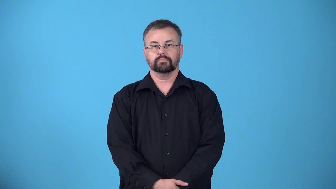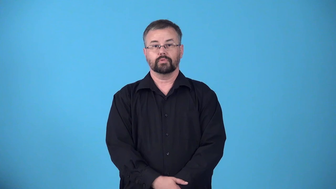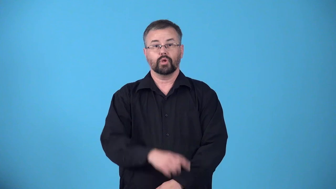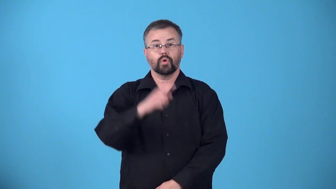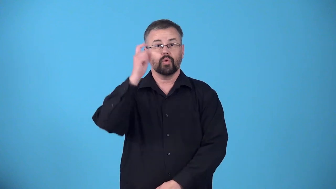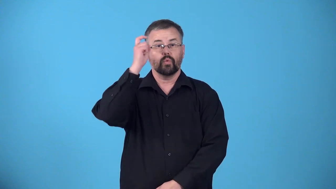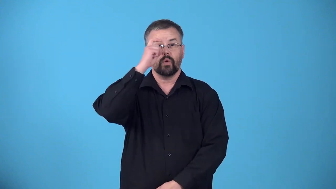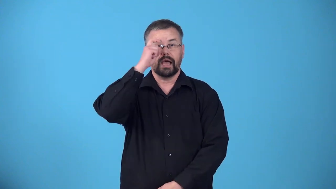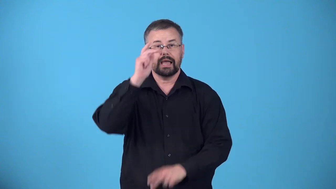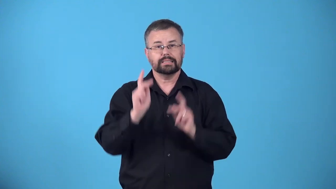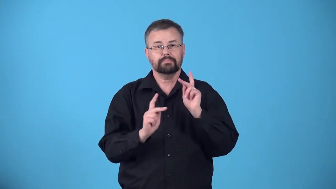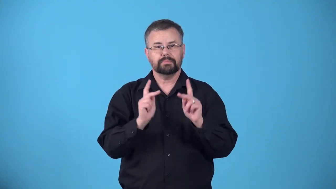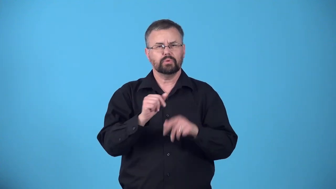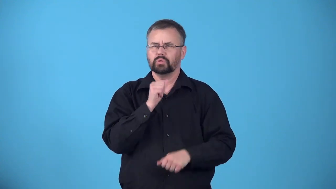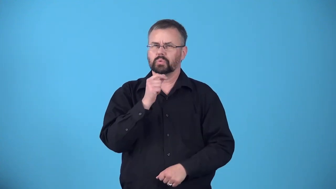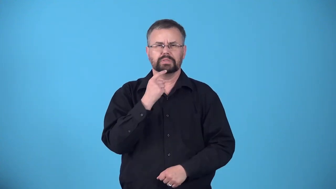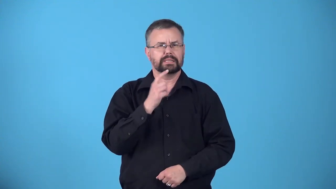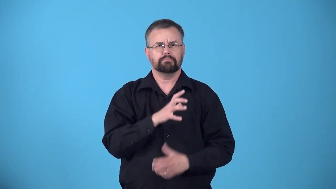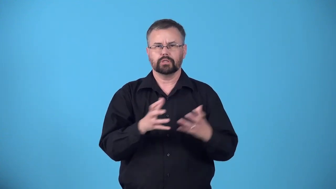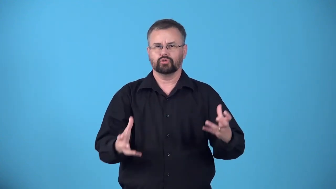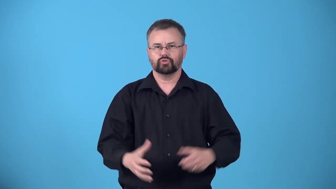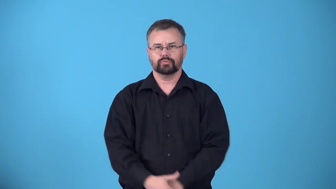a still tongue keeps a wise head